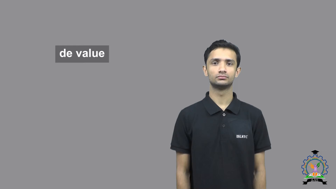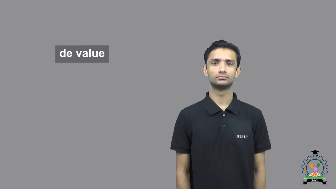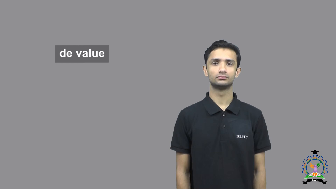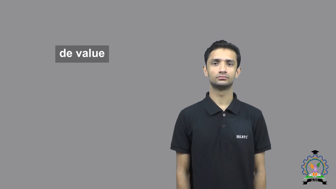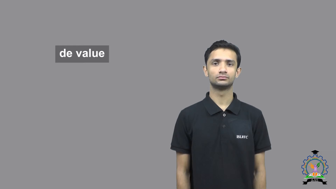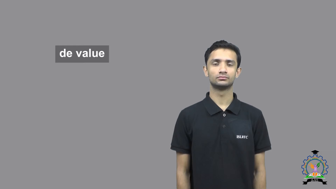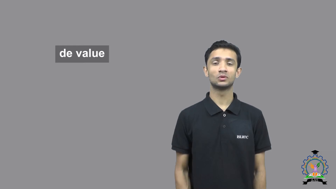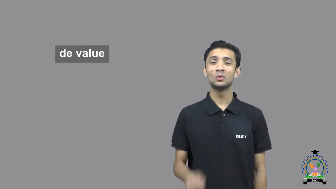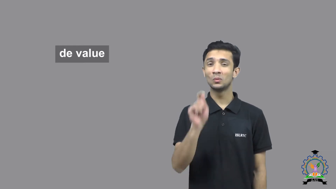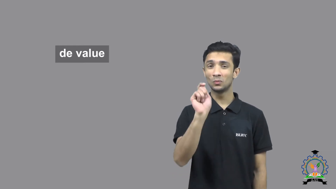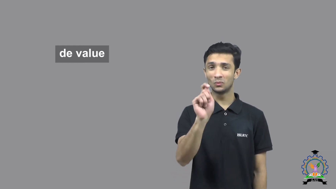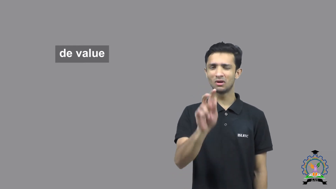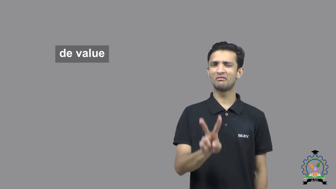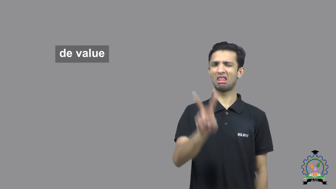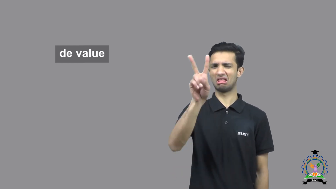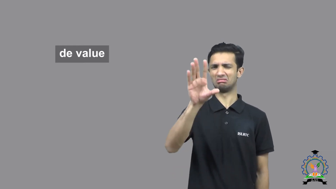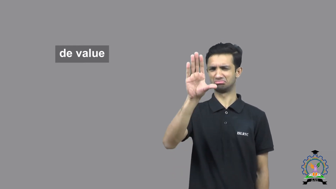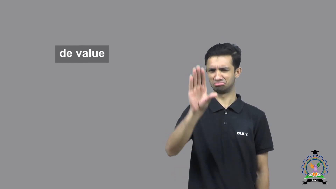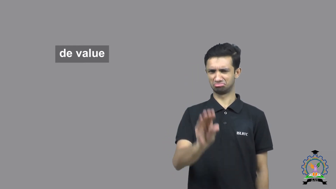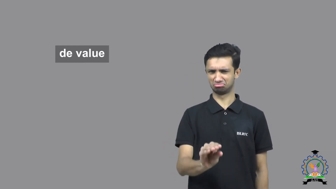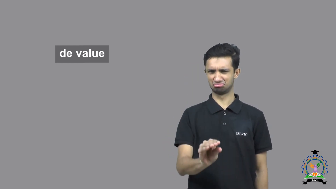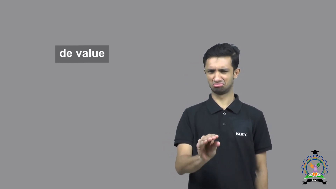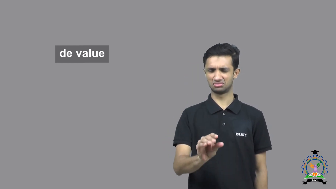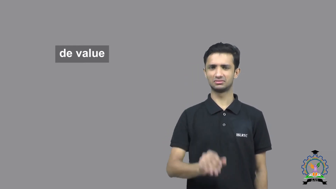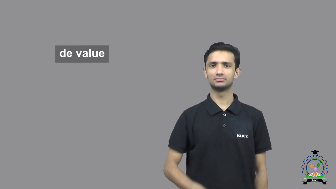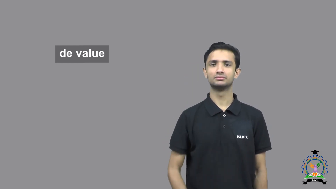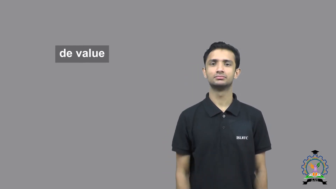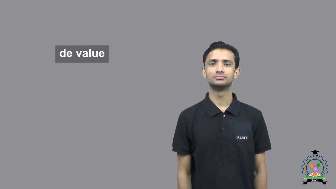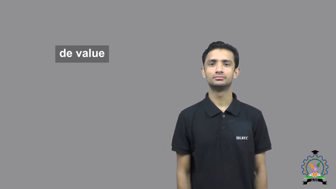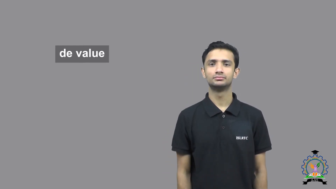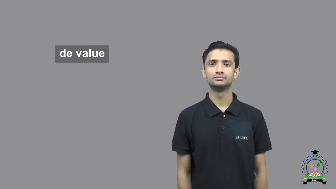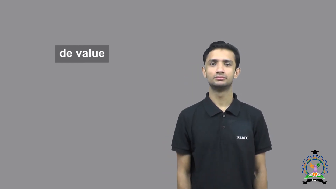de value